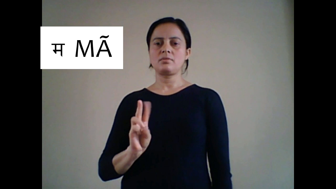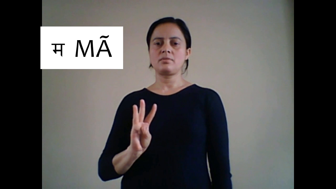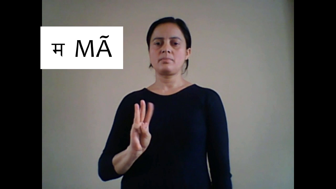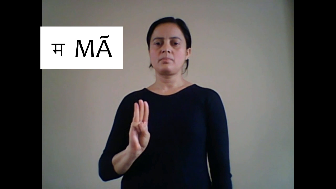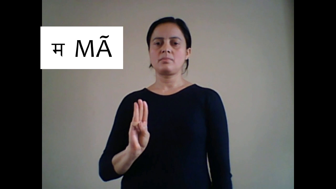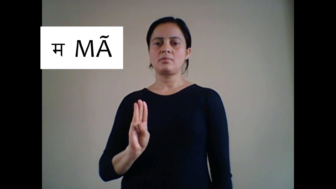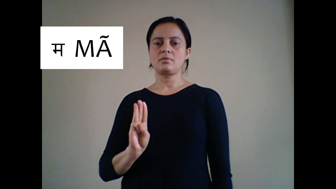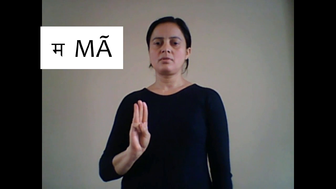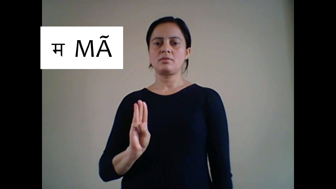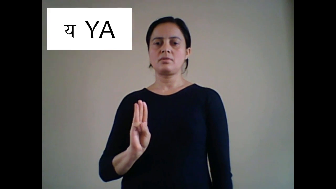letternepalmawithcedilla